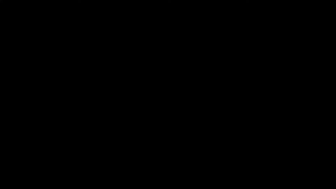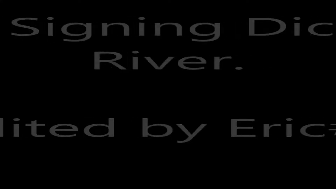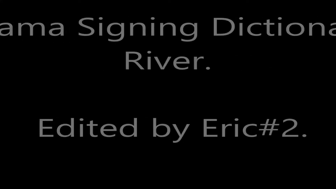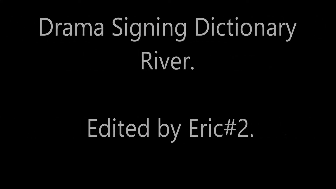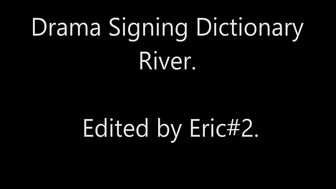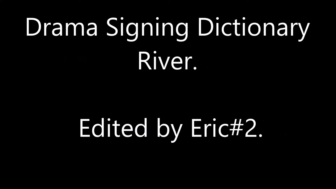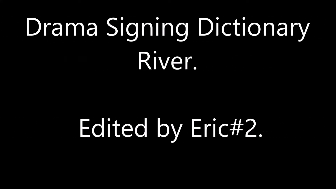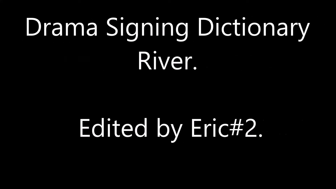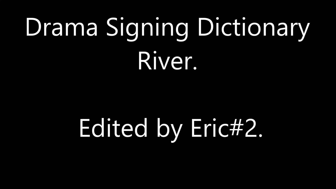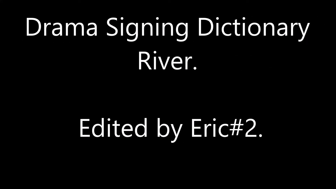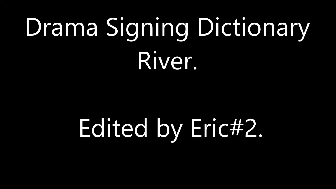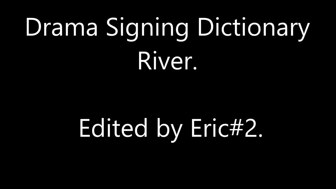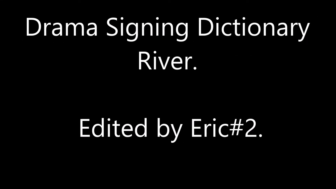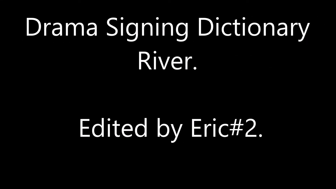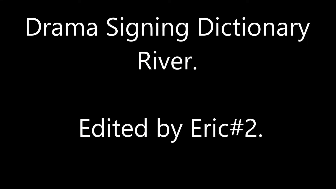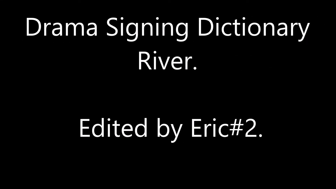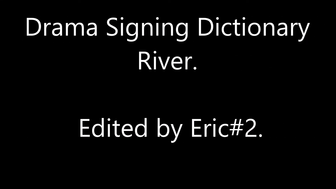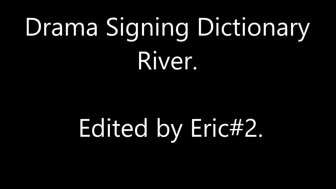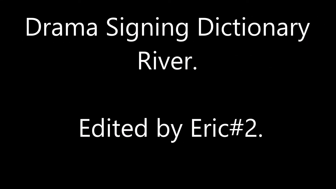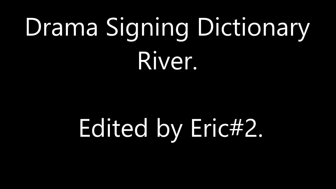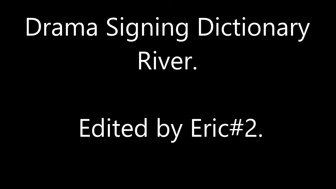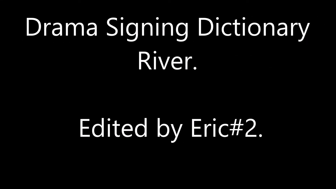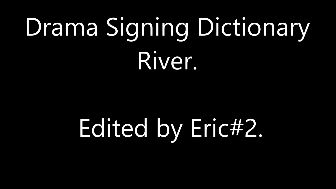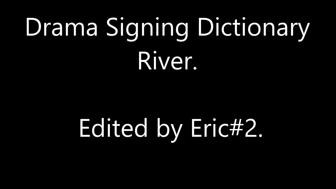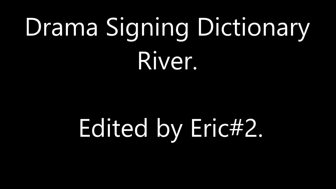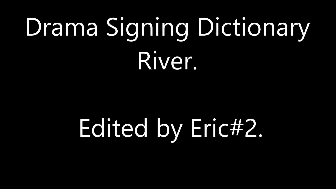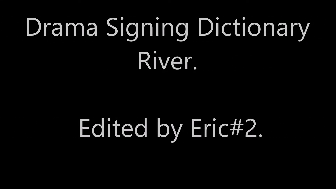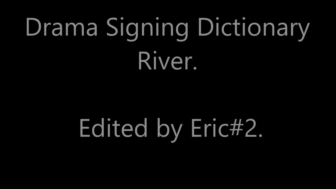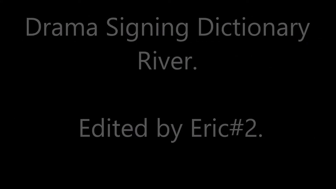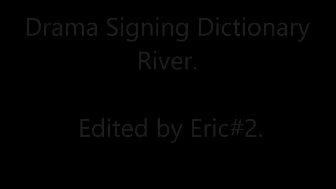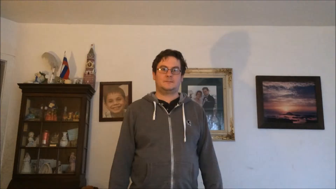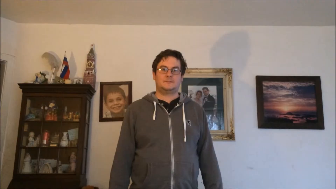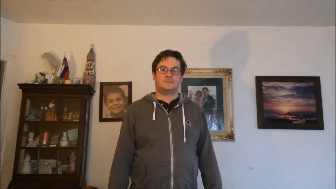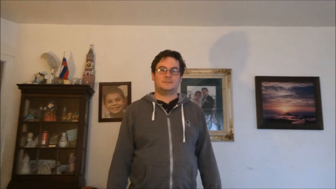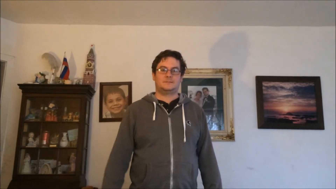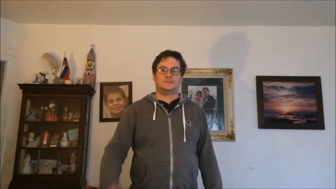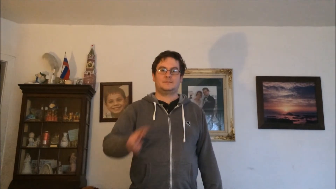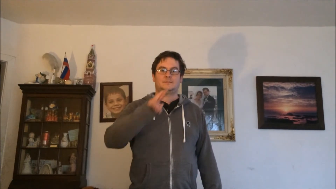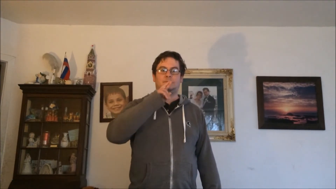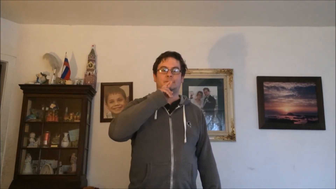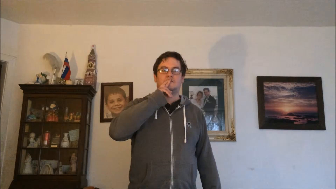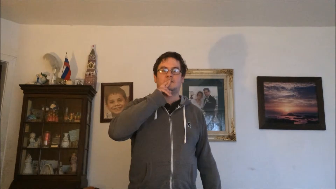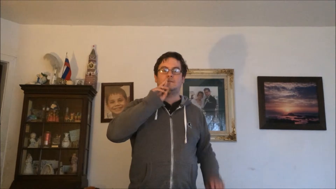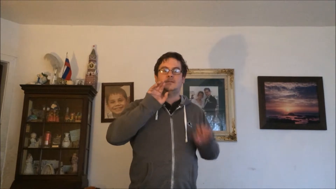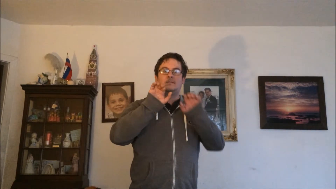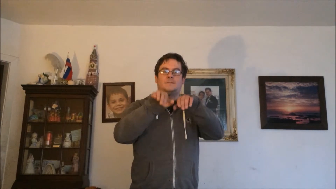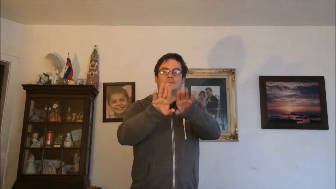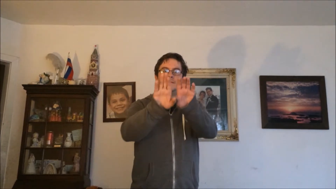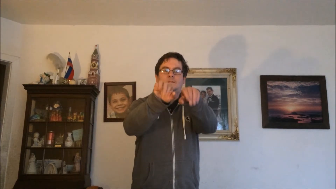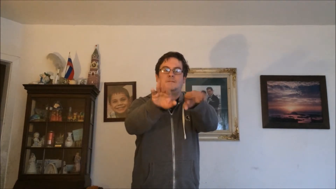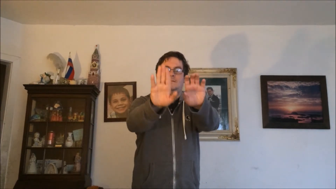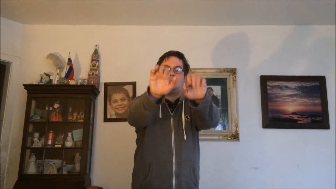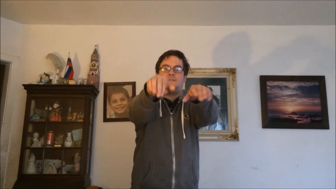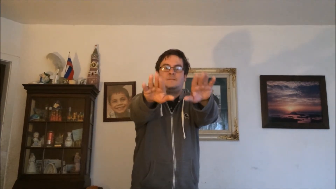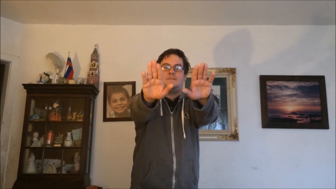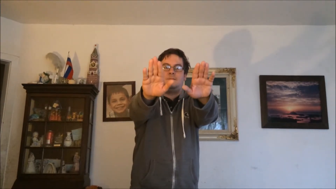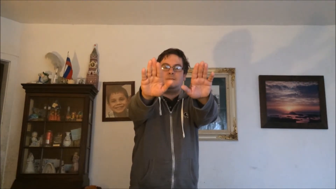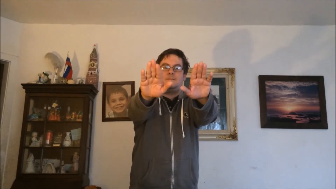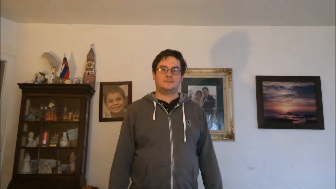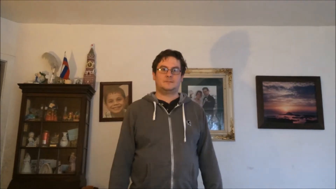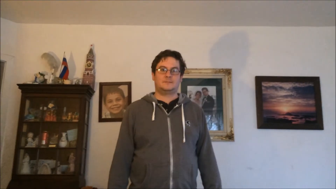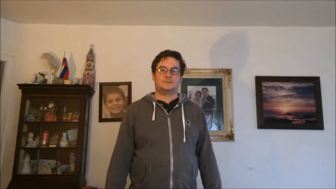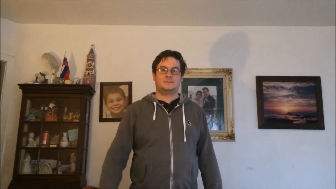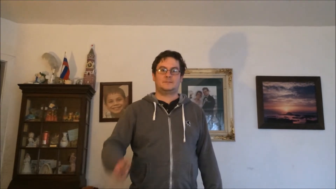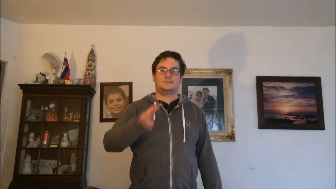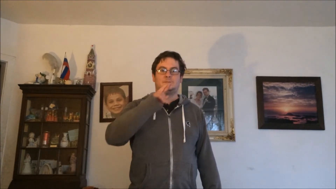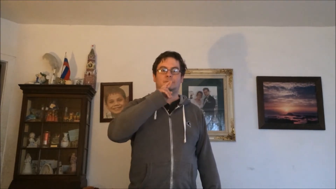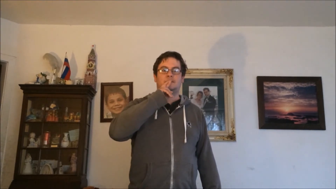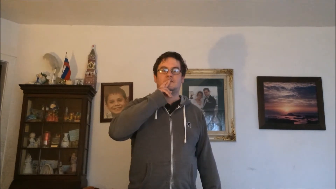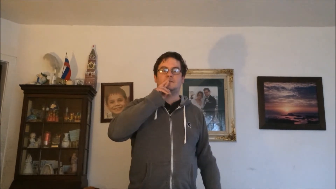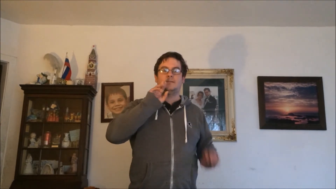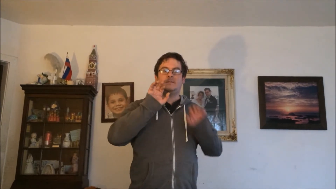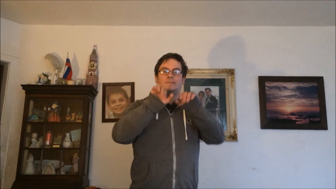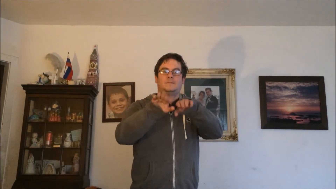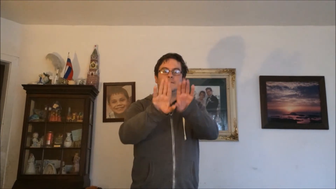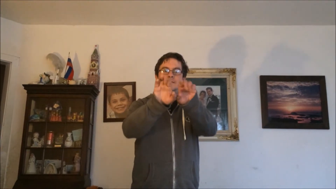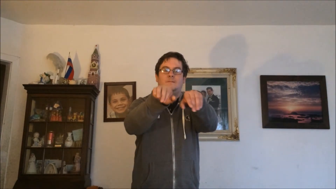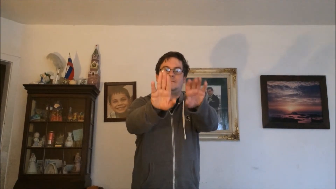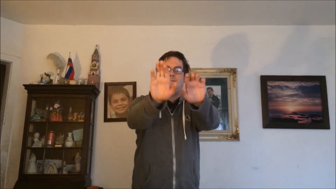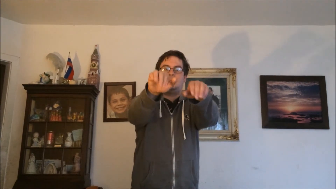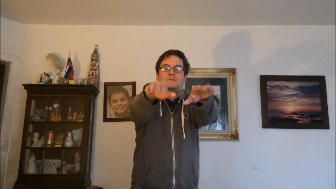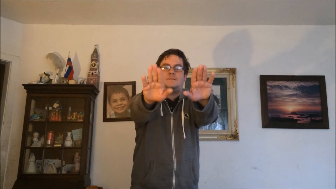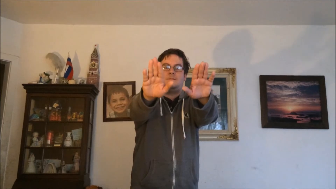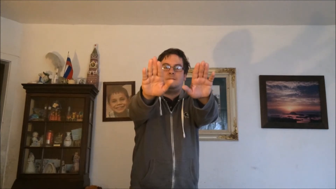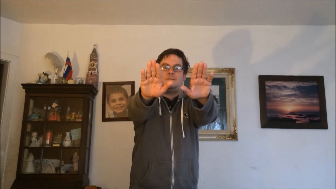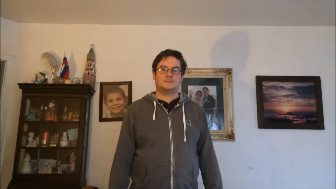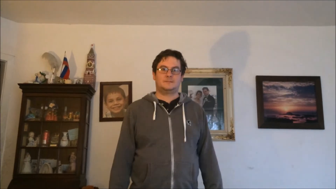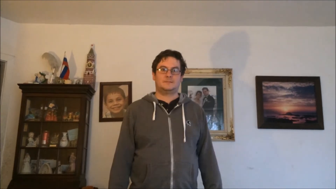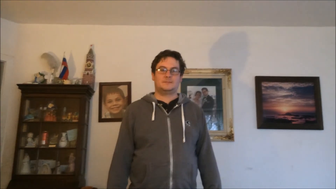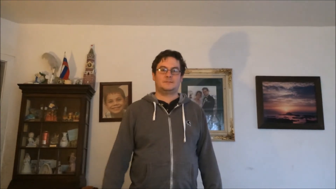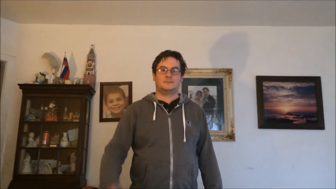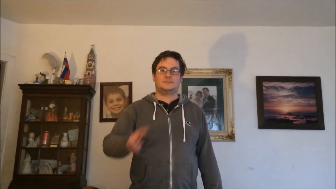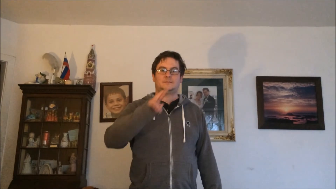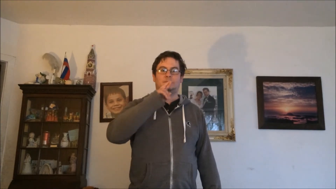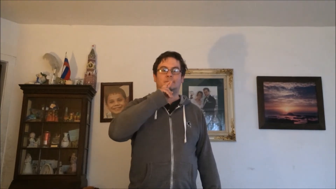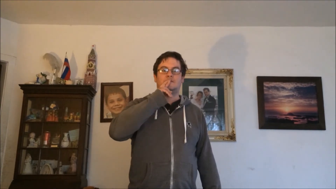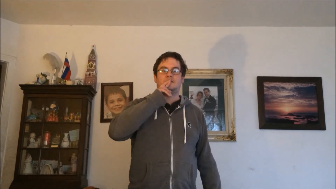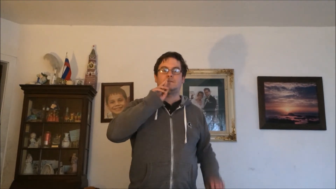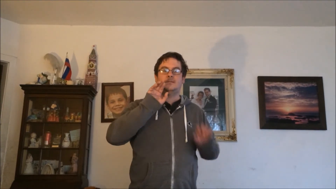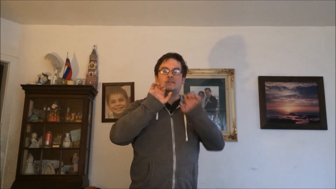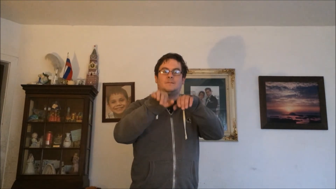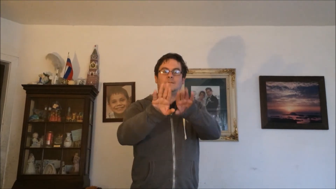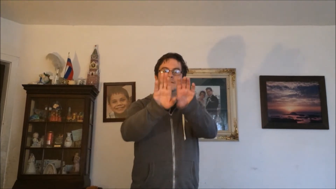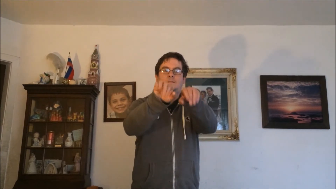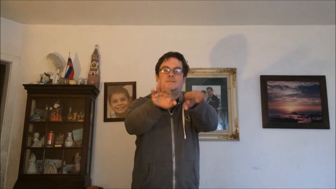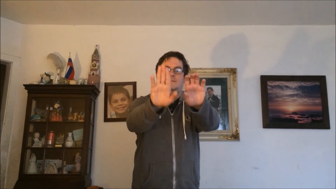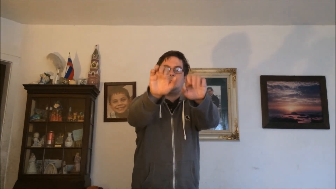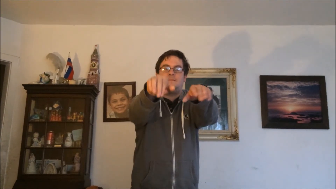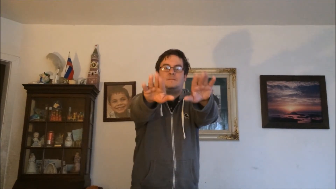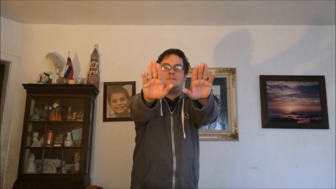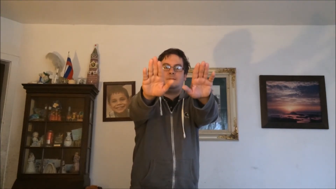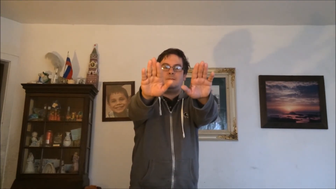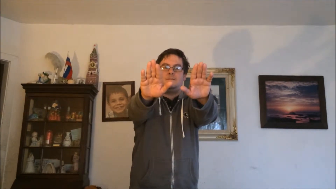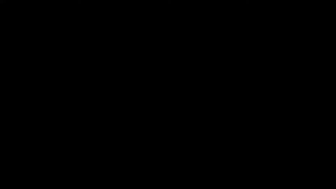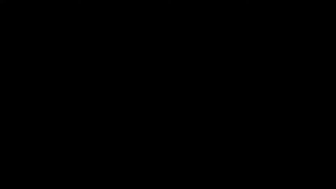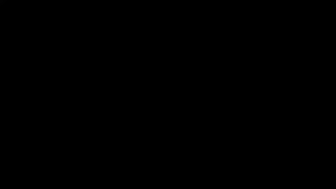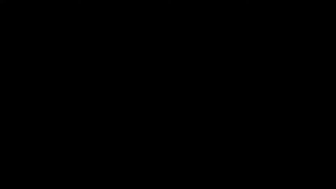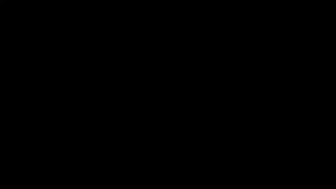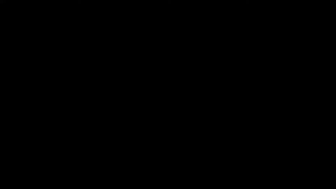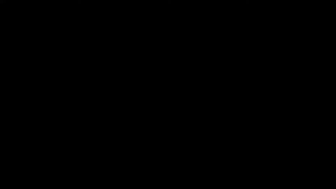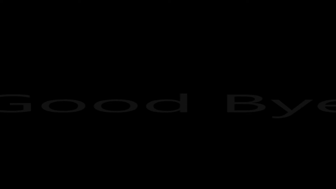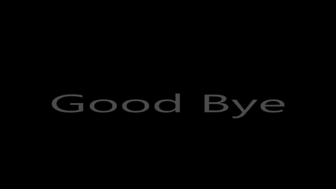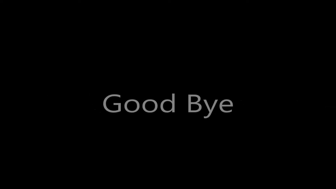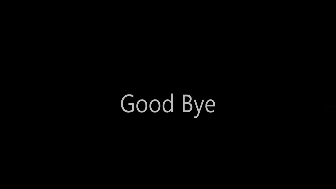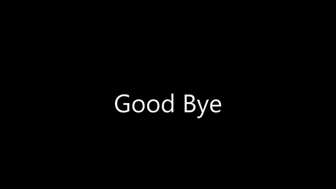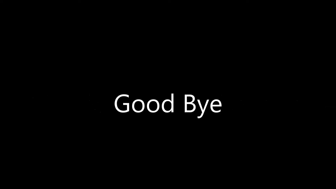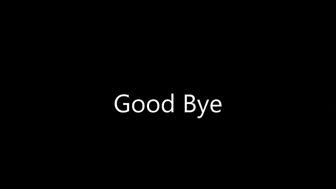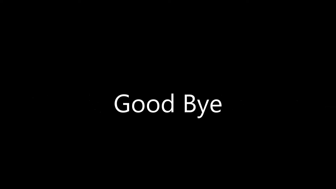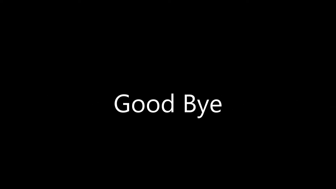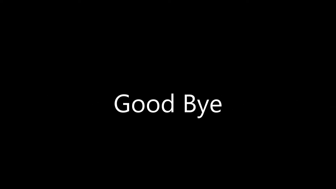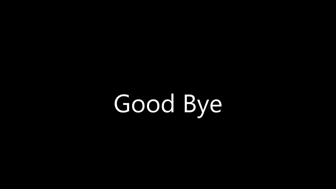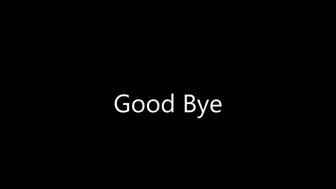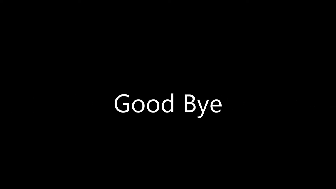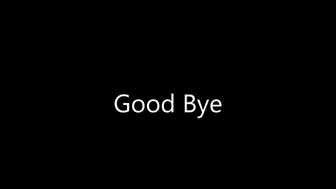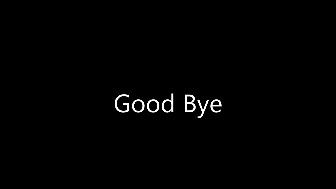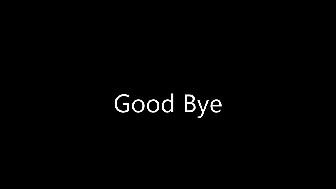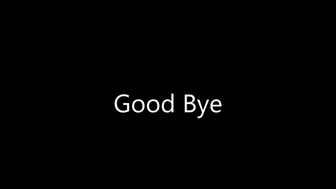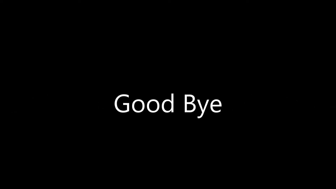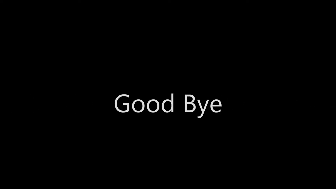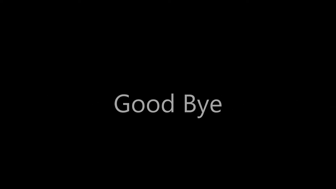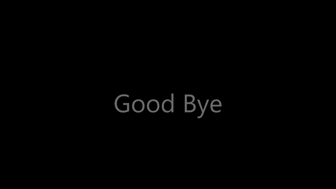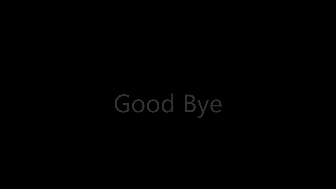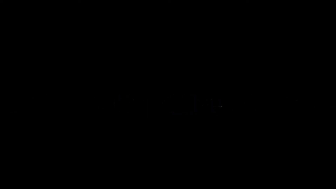River